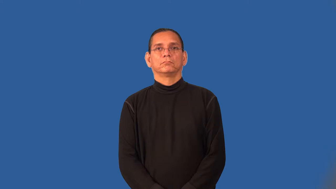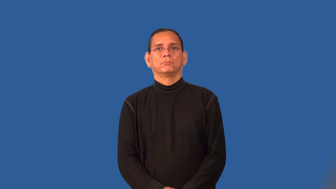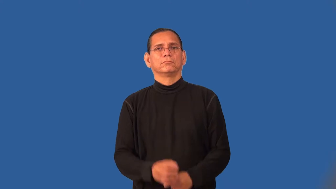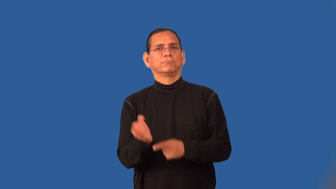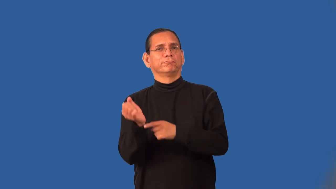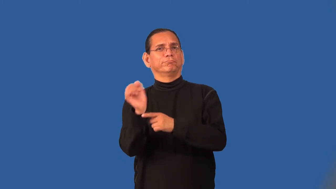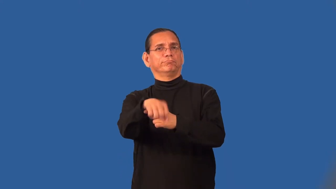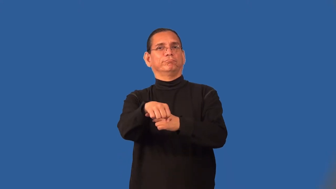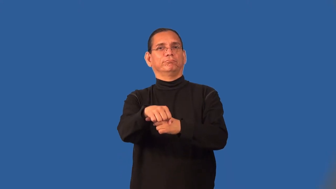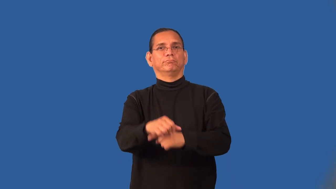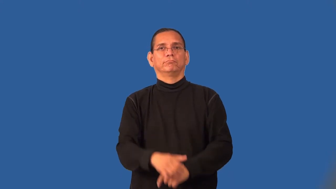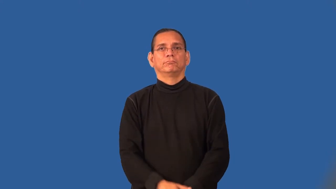subdue